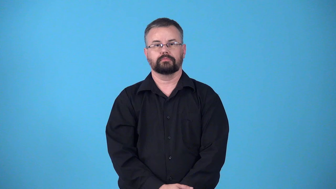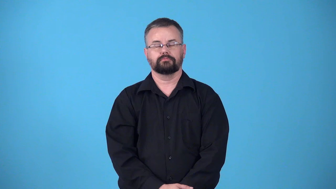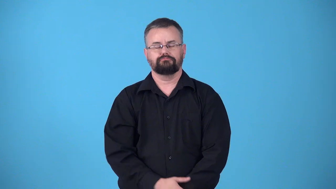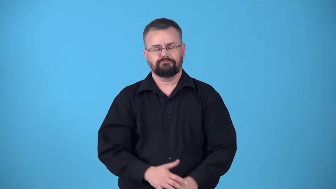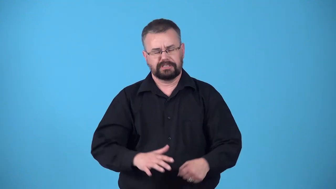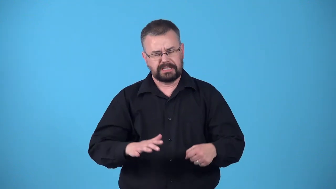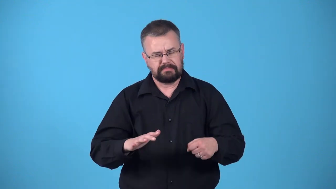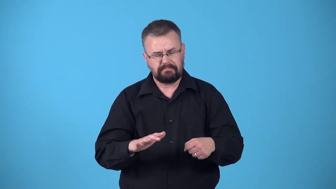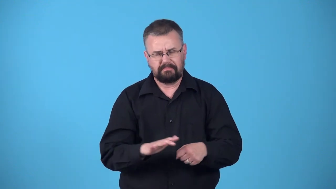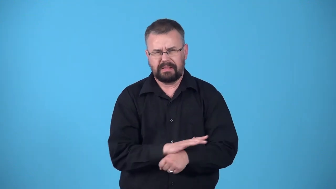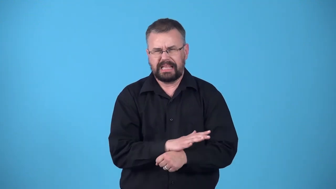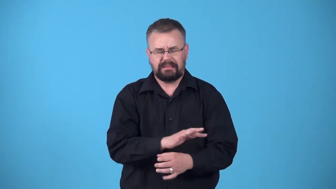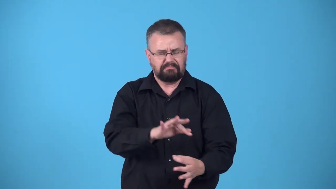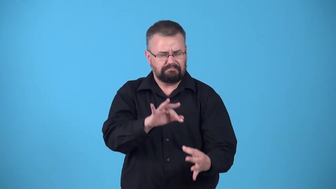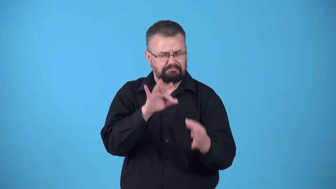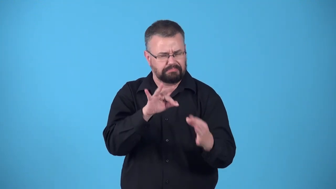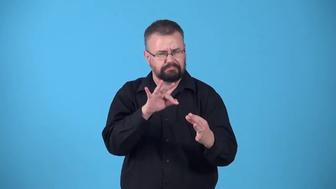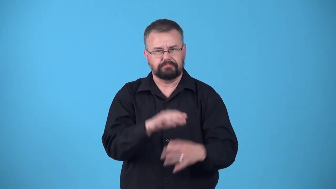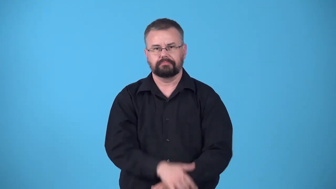just right